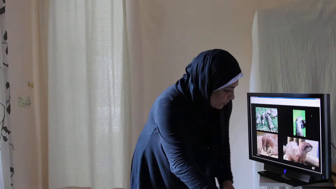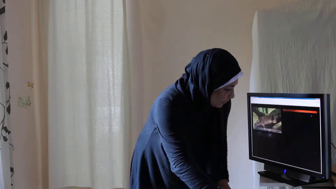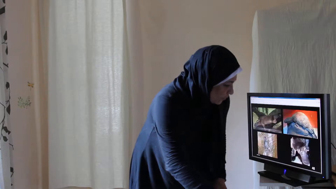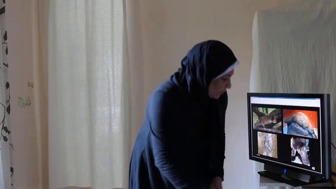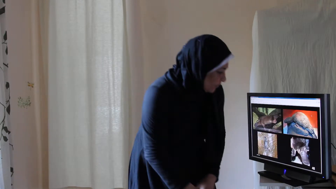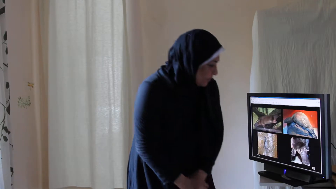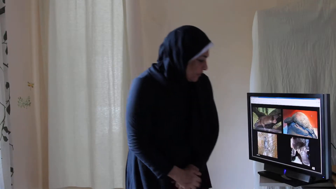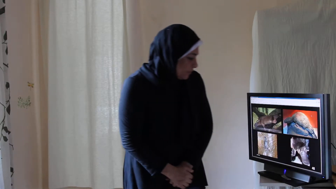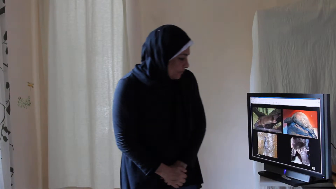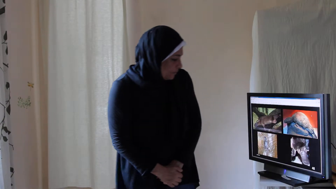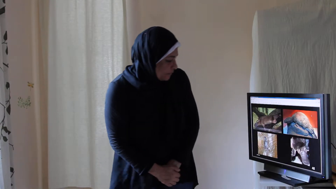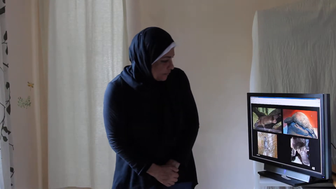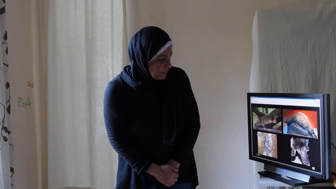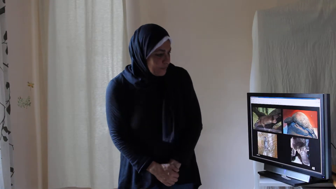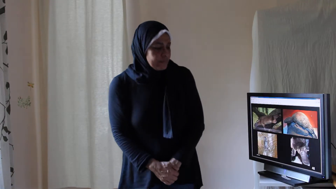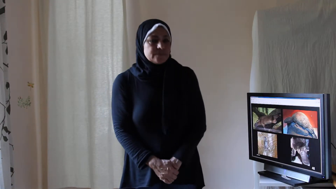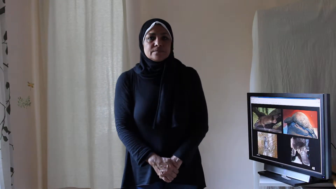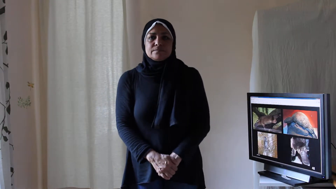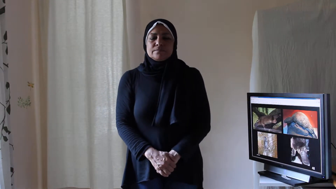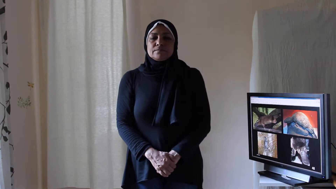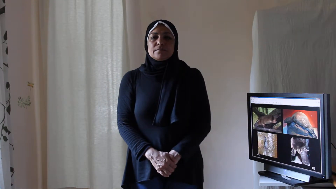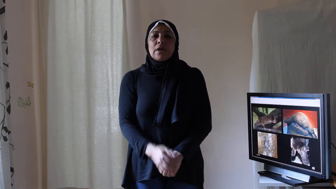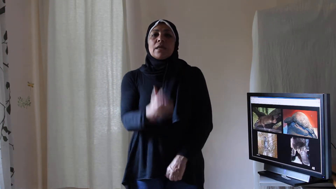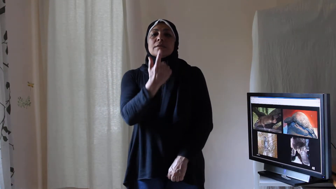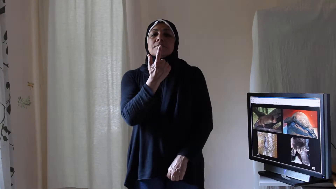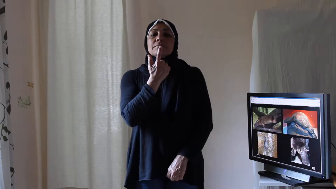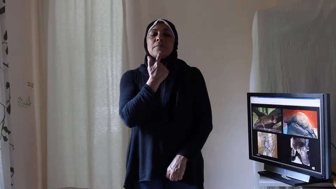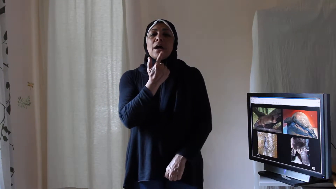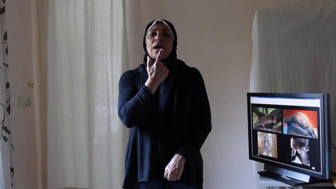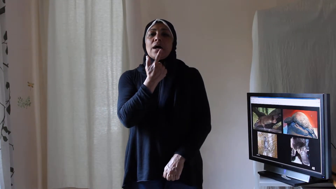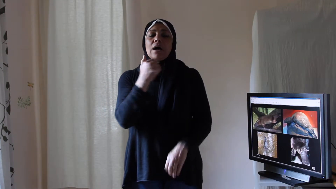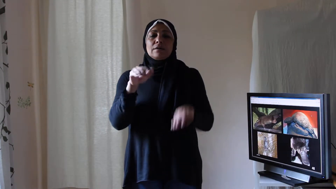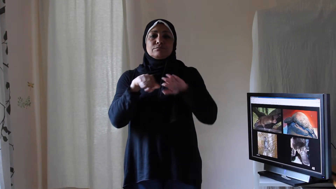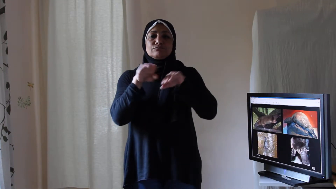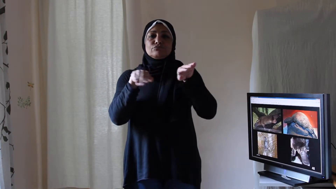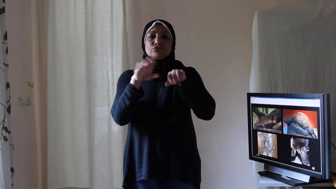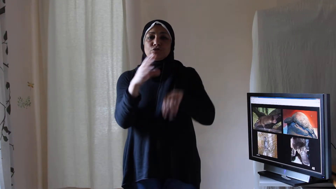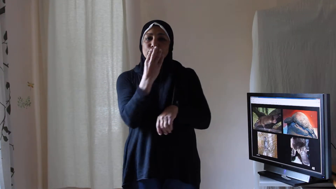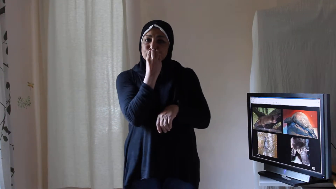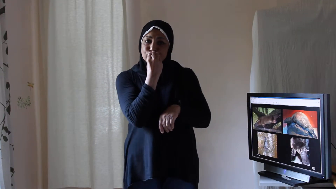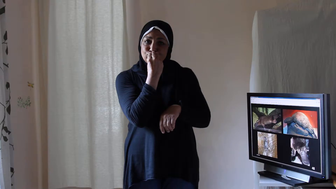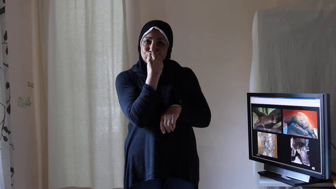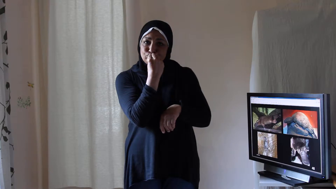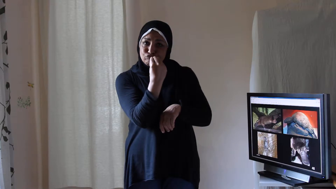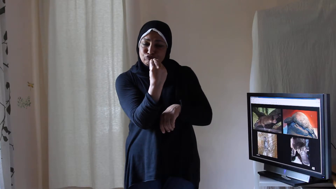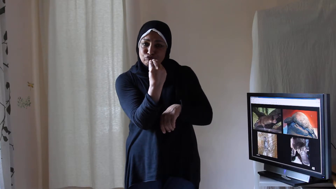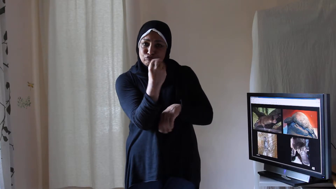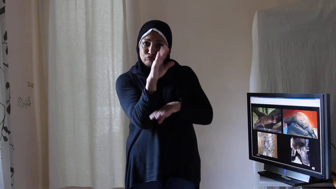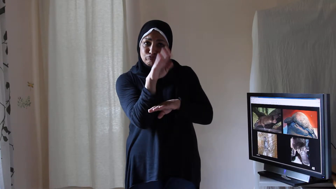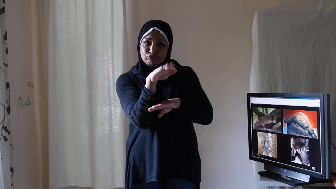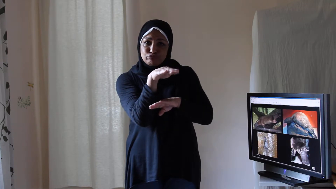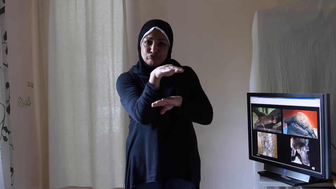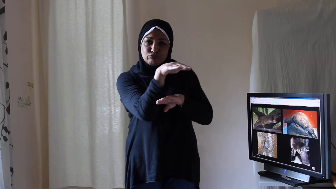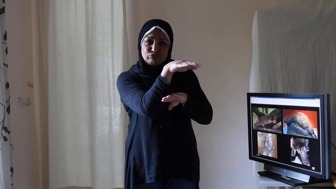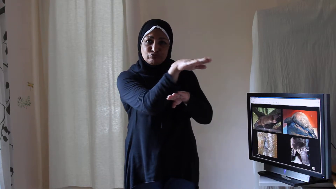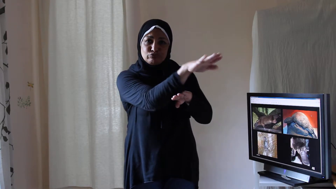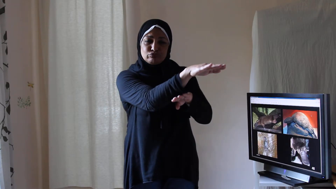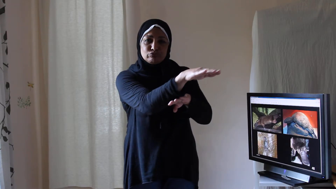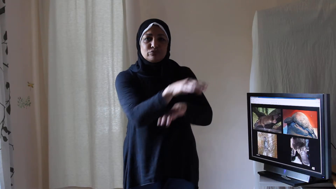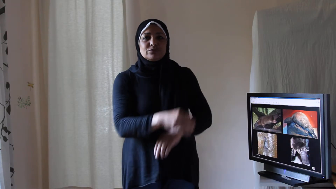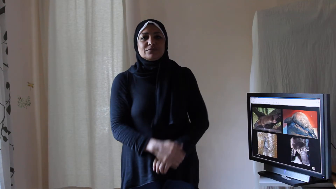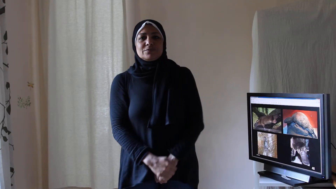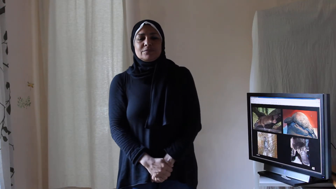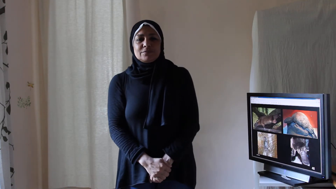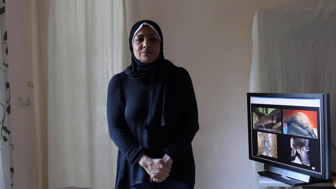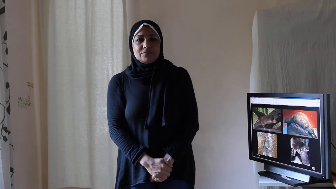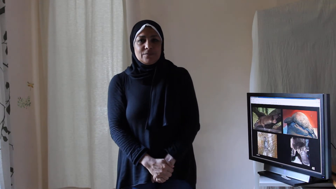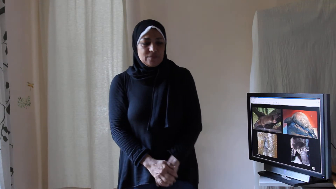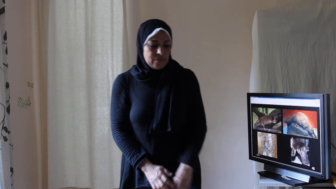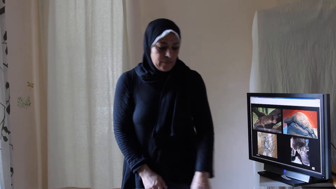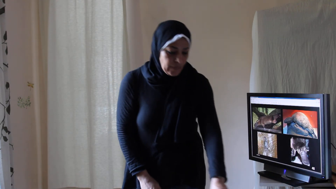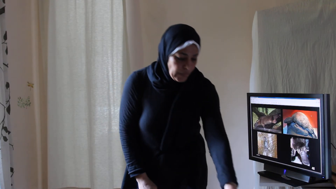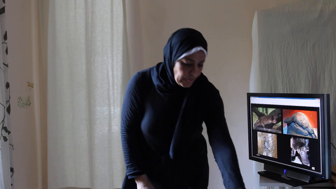platypus